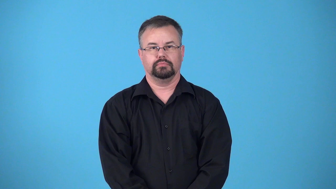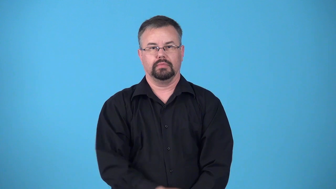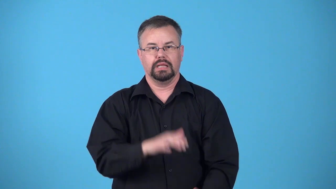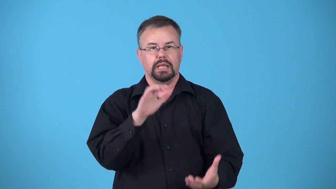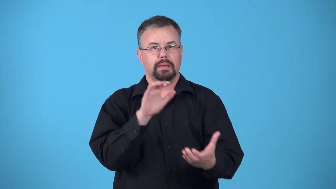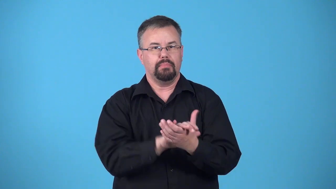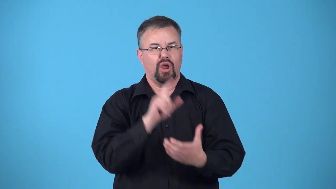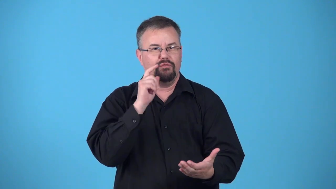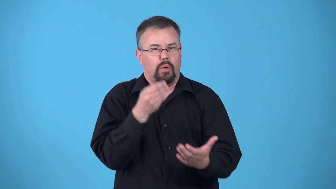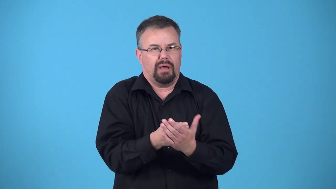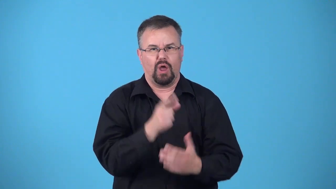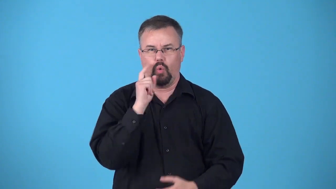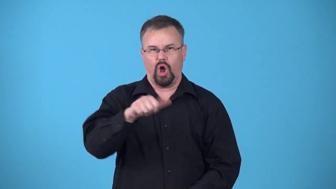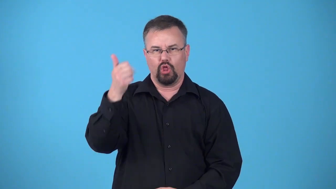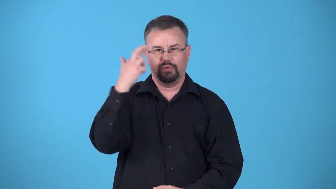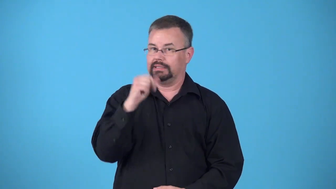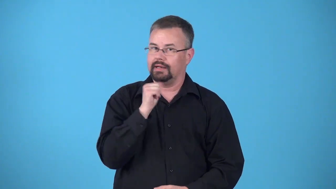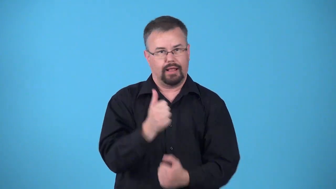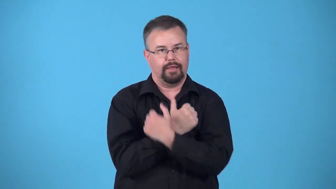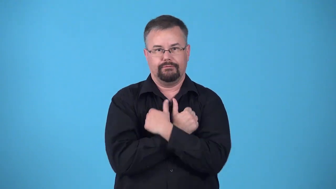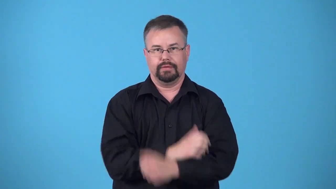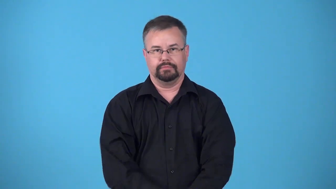marriage of convenience